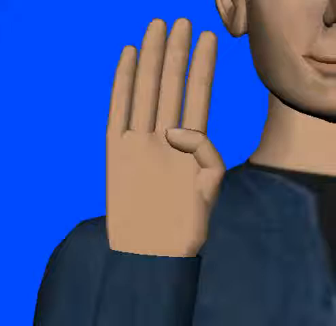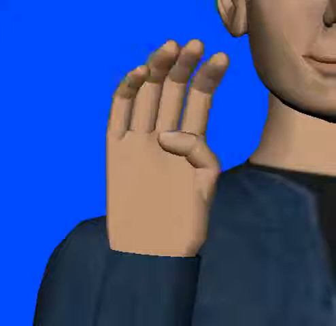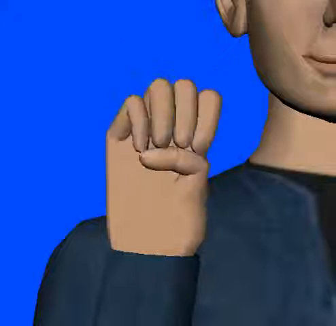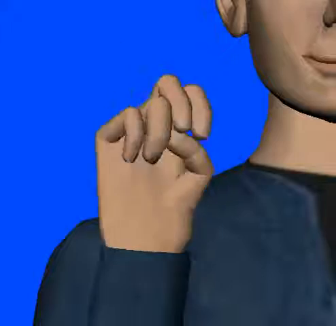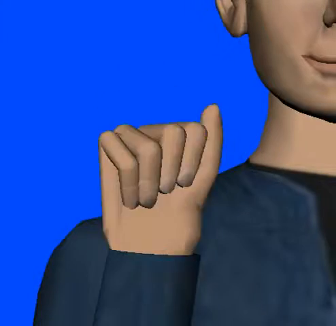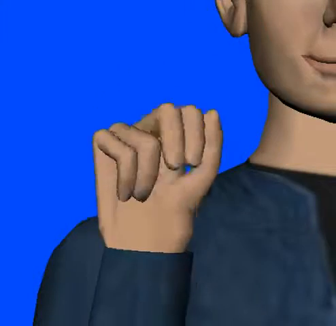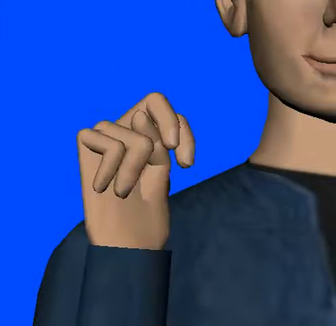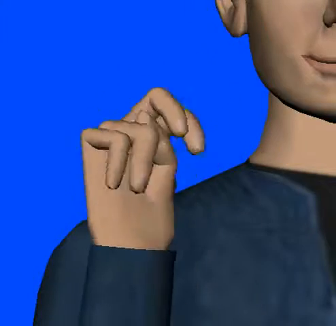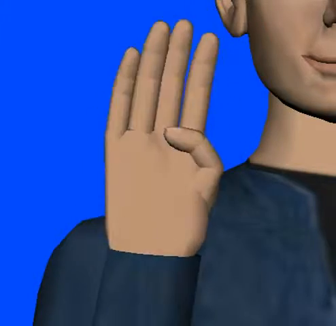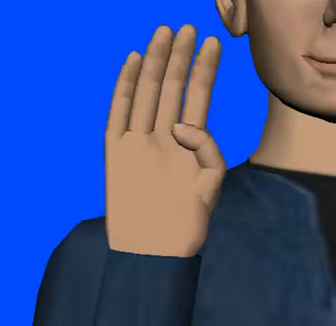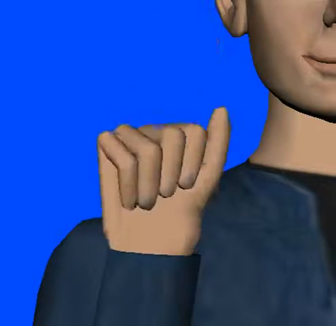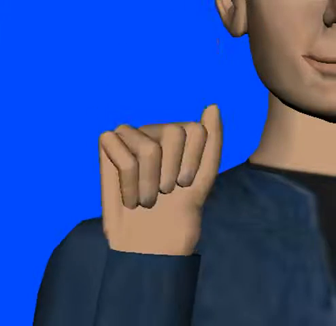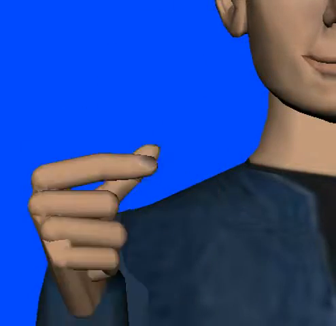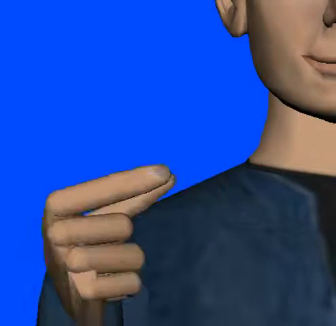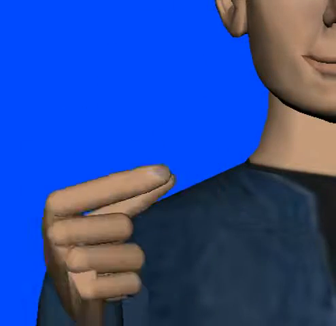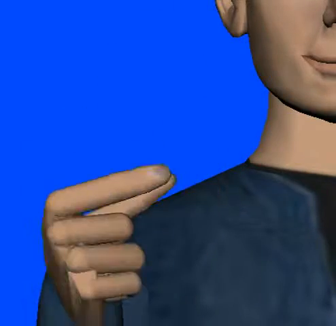beanbag